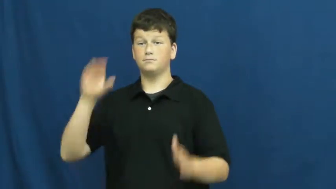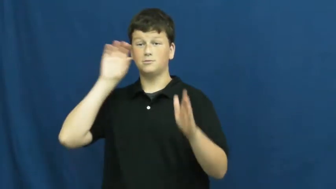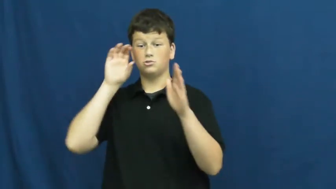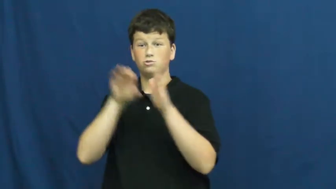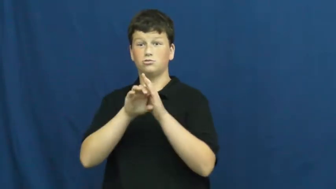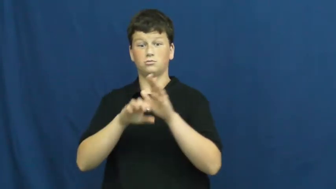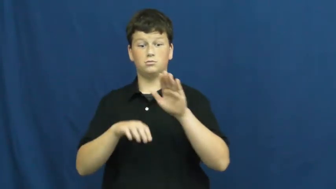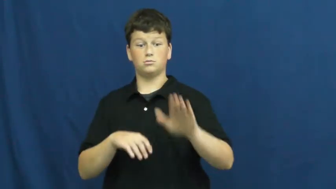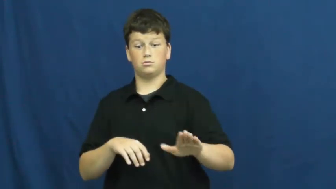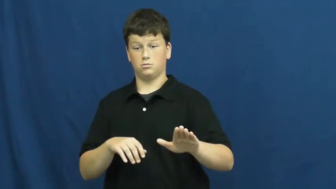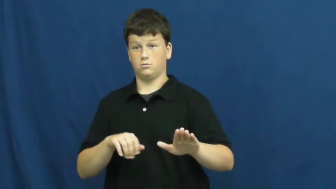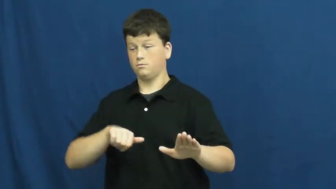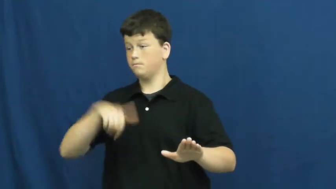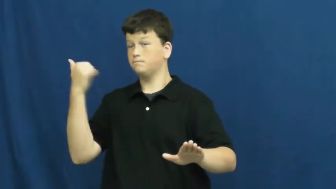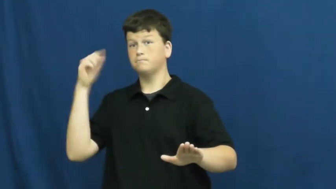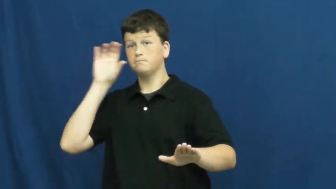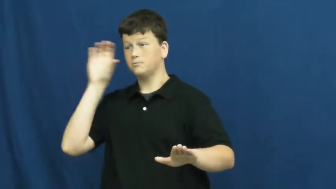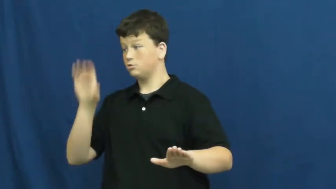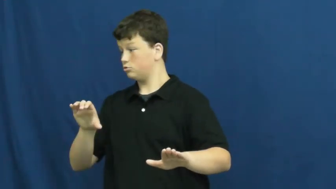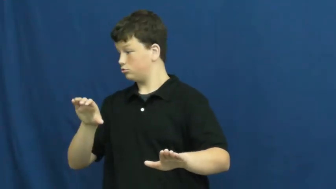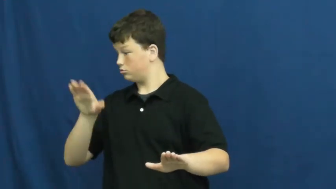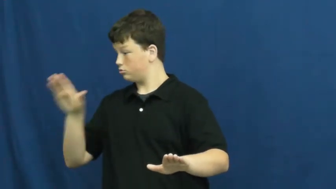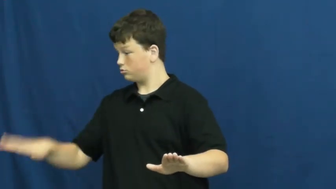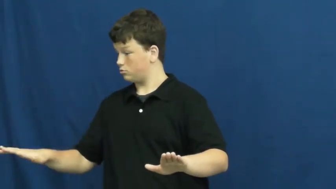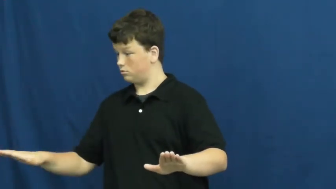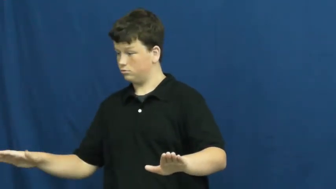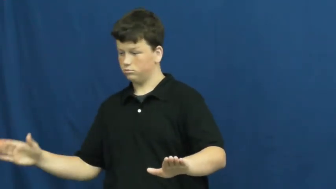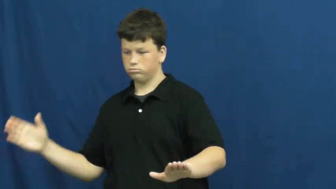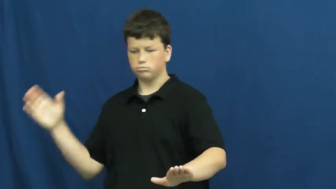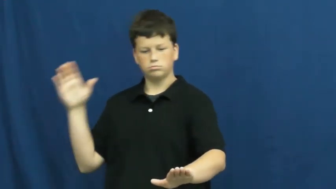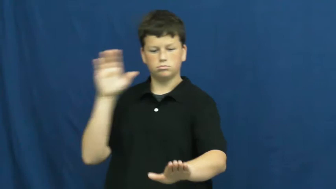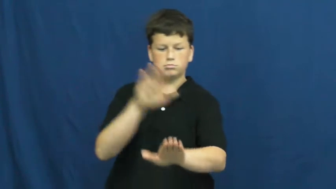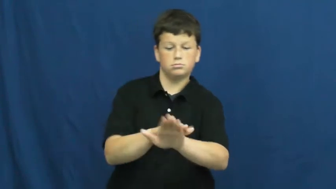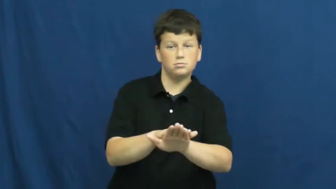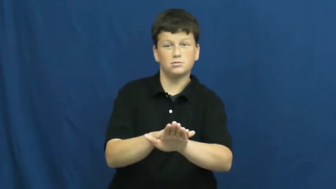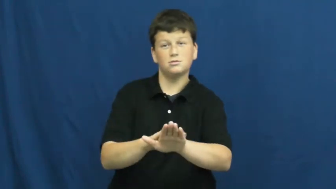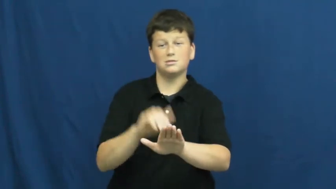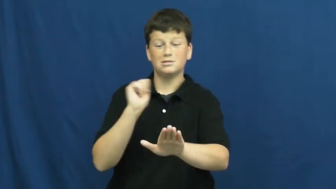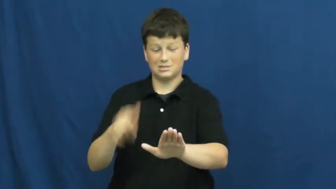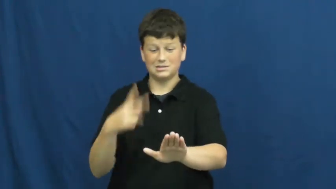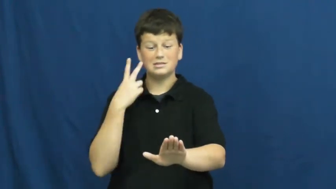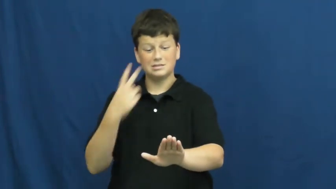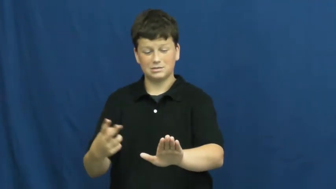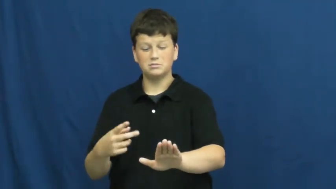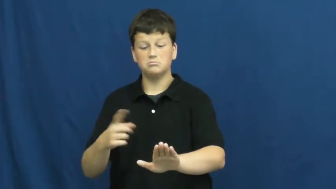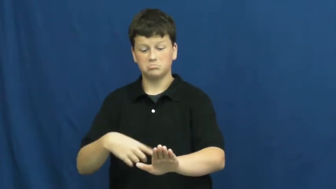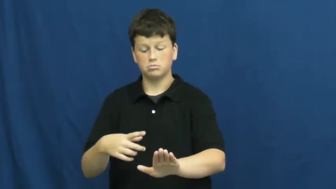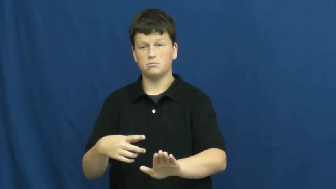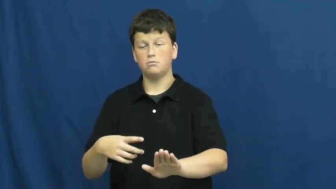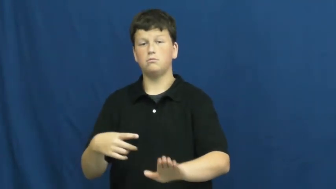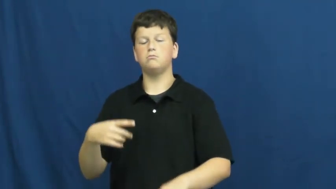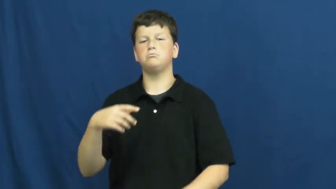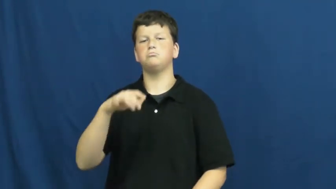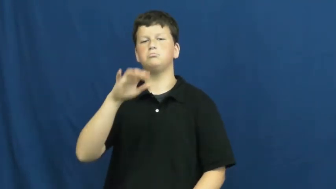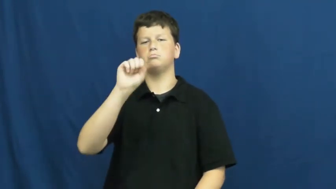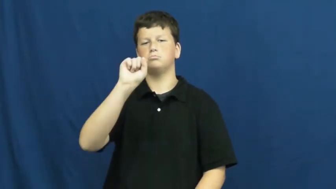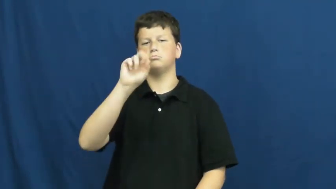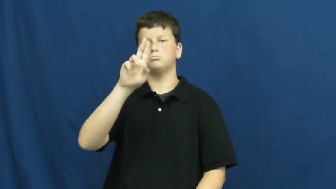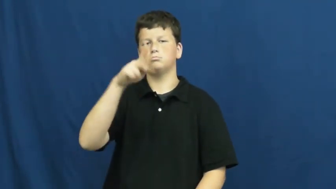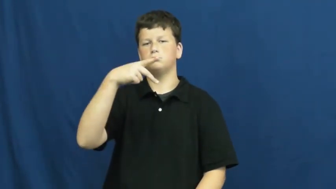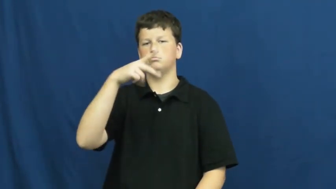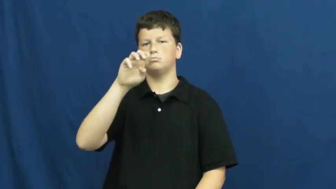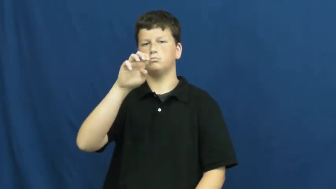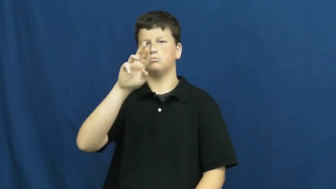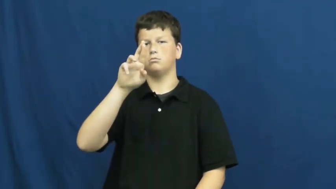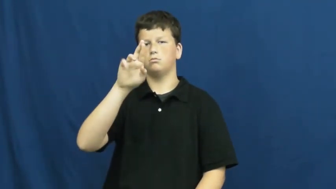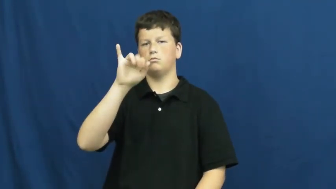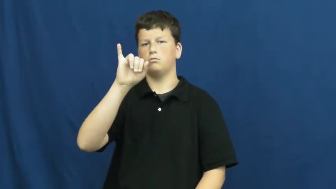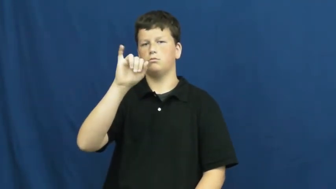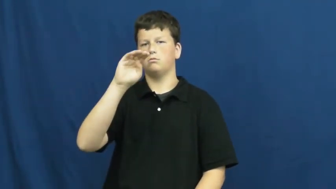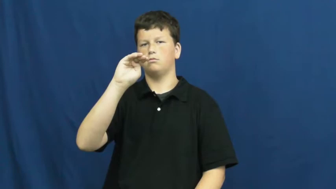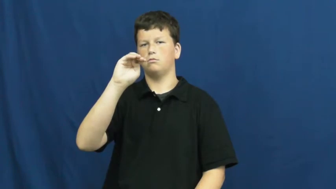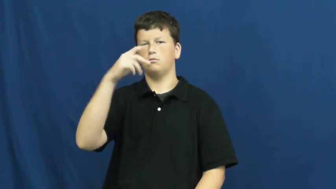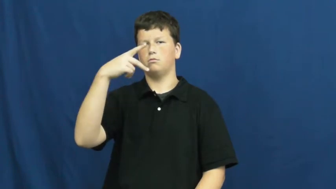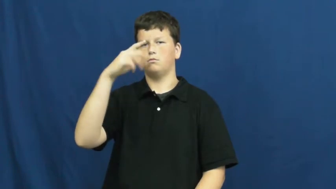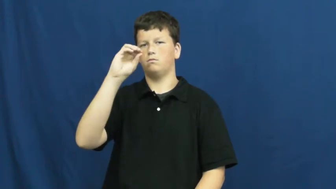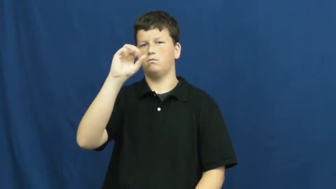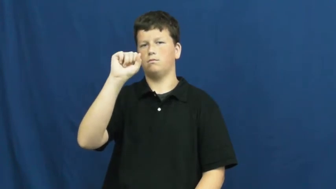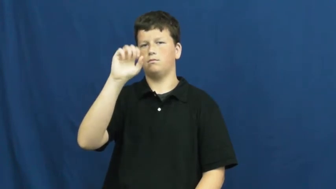superimpose